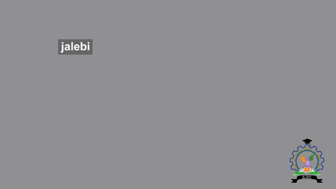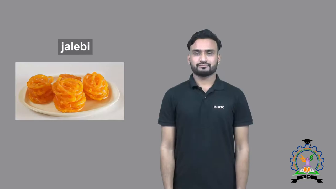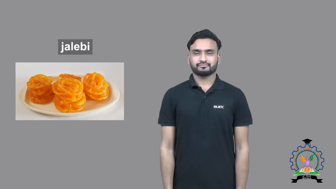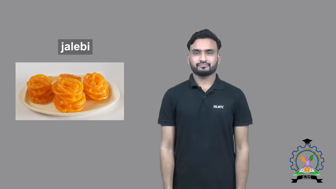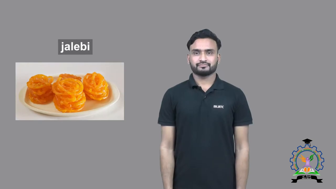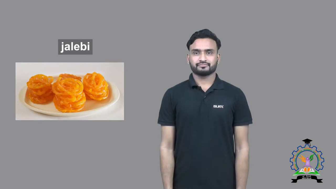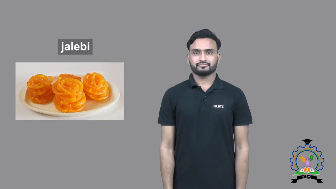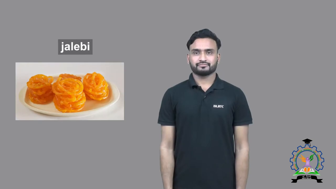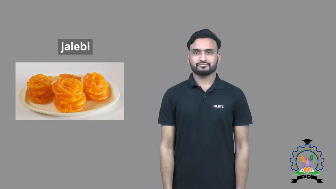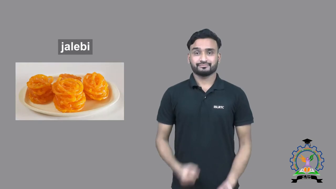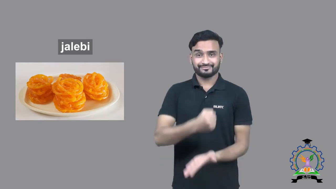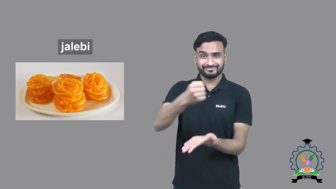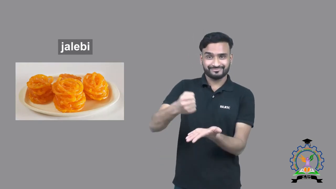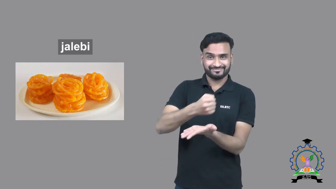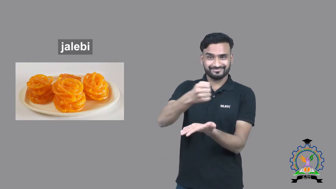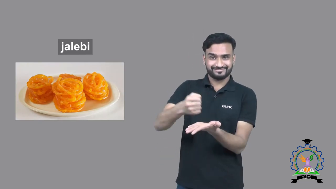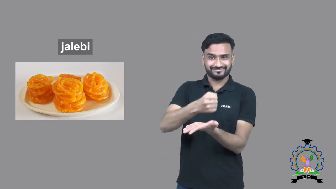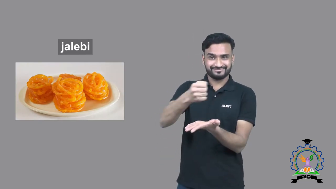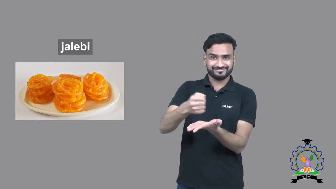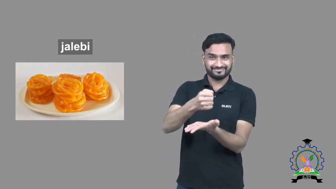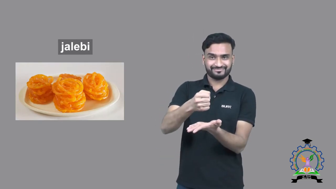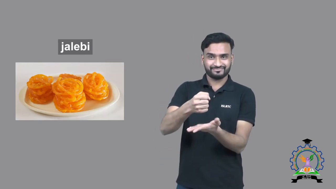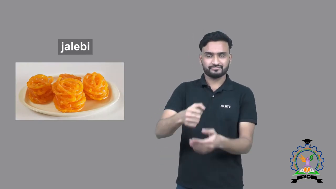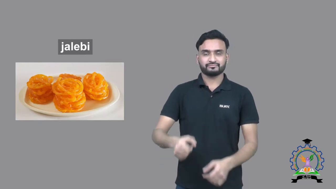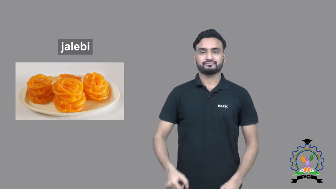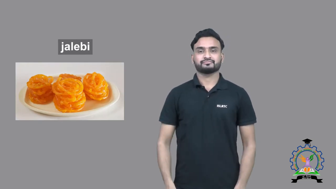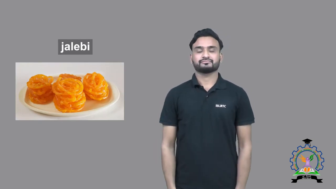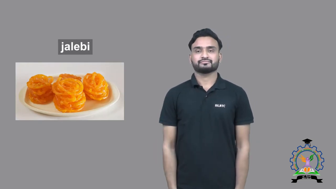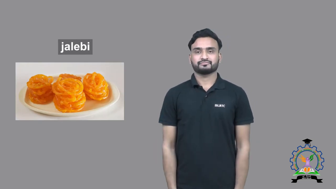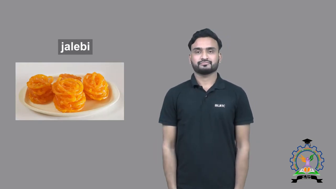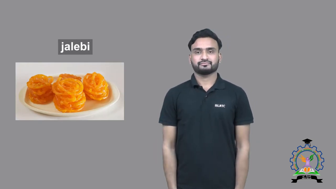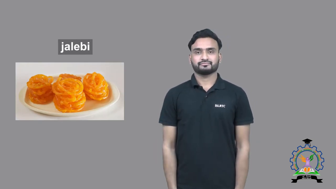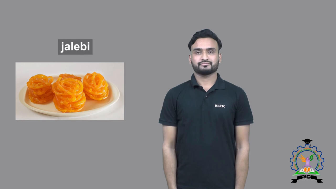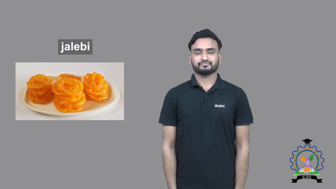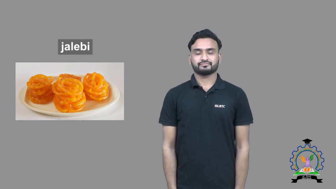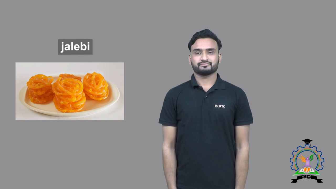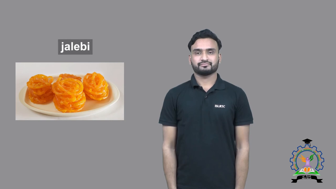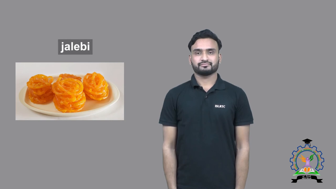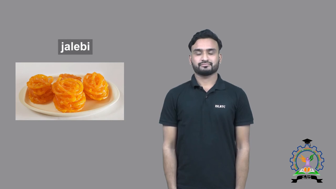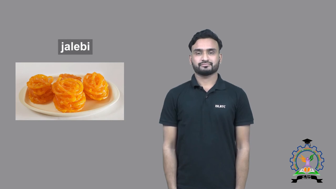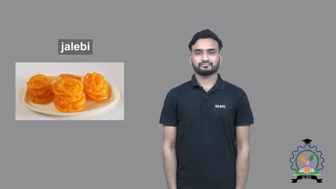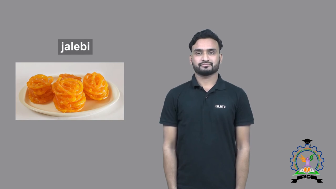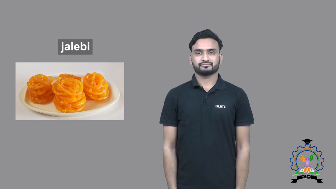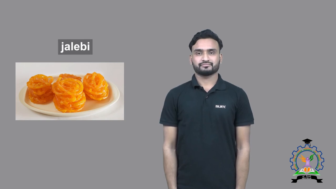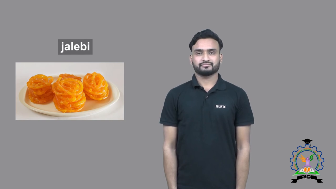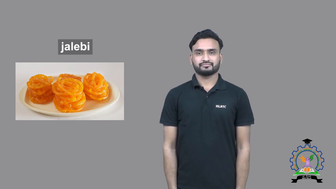jalebi